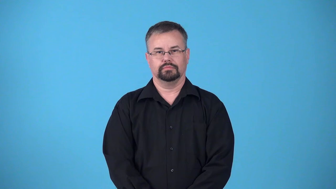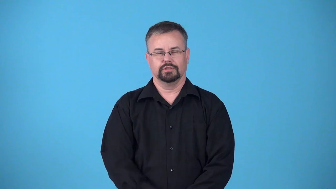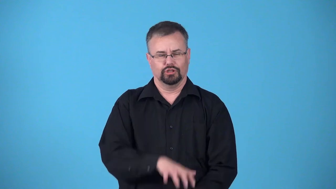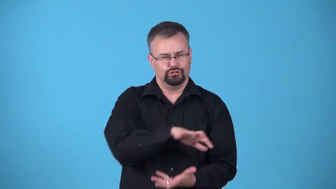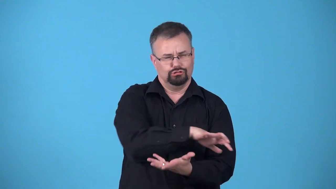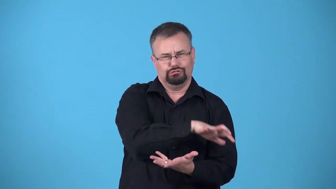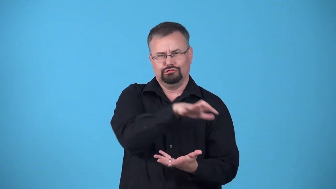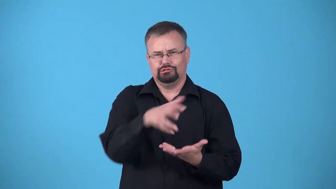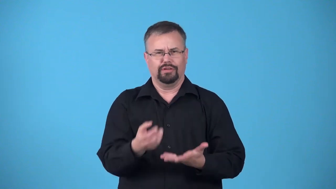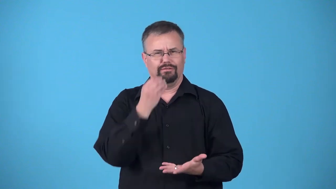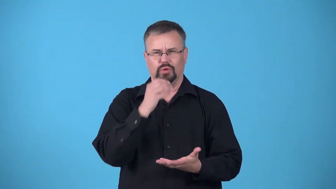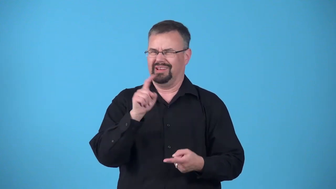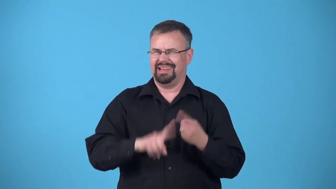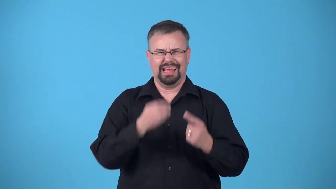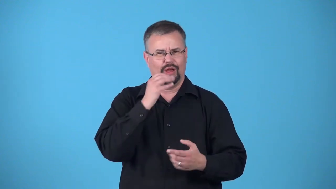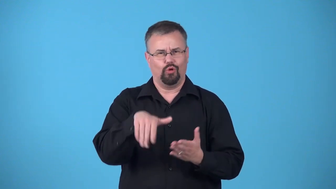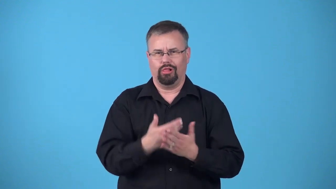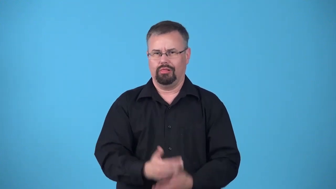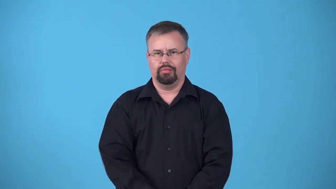his eyes are bigger than his stomach